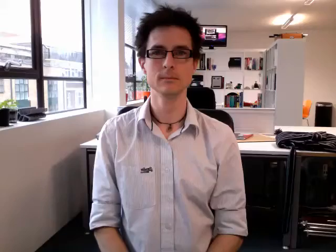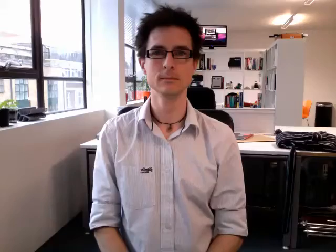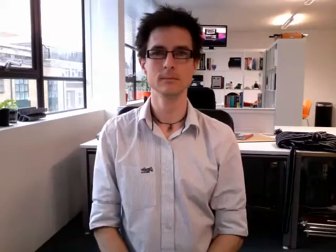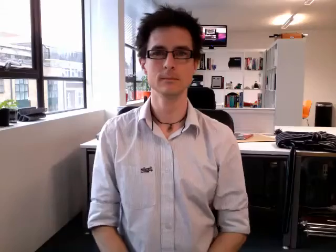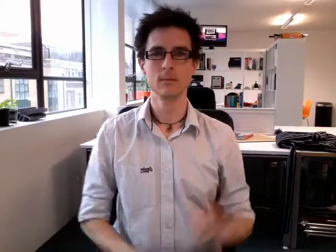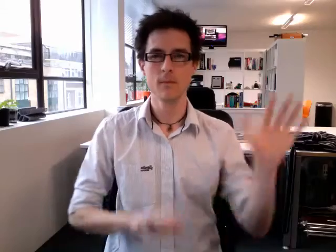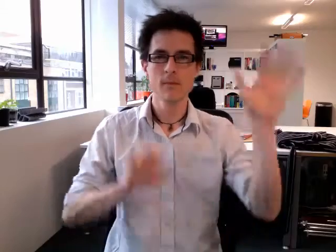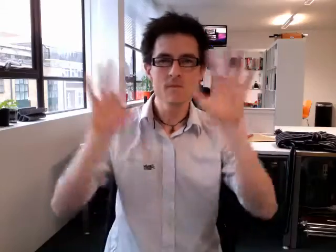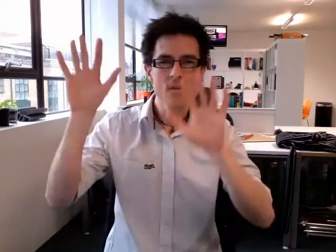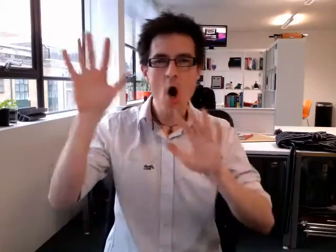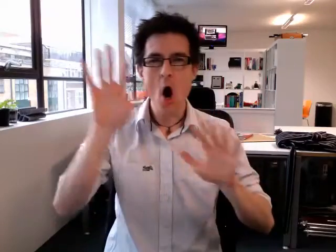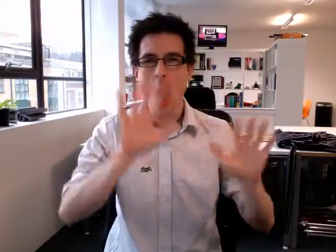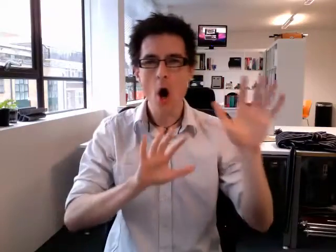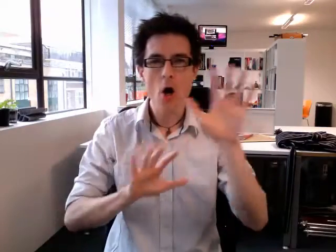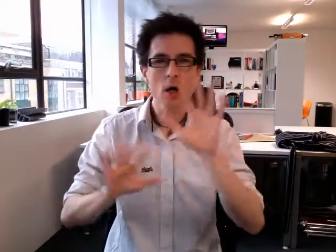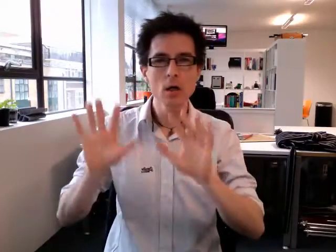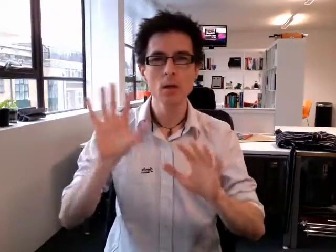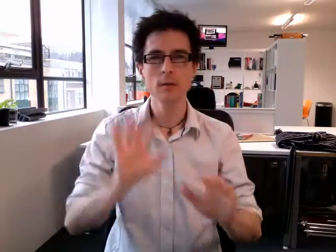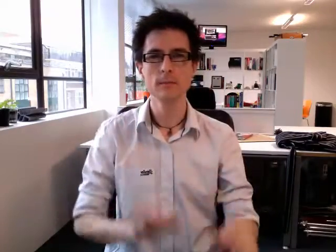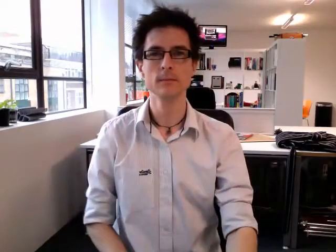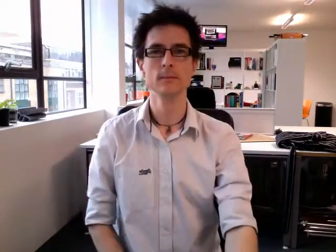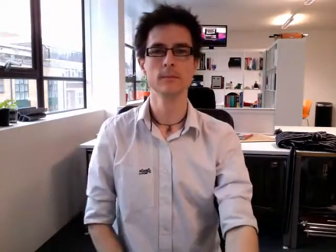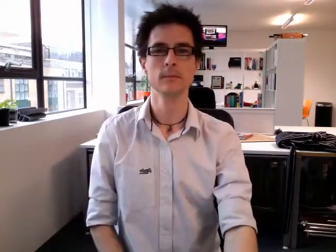fog